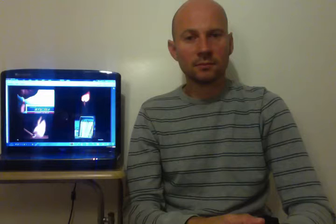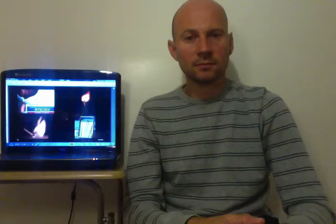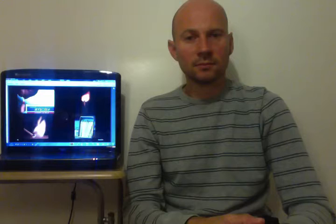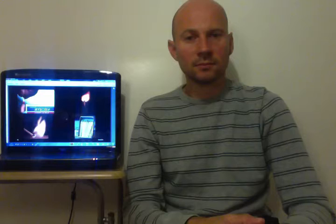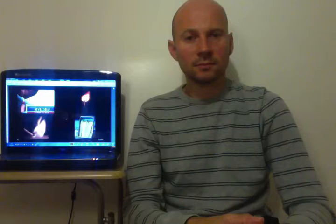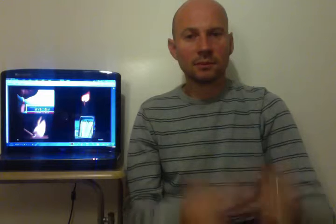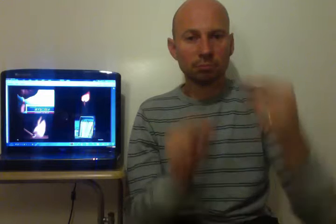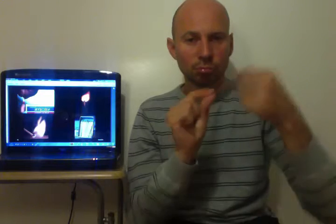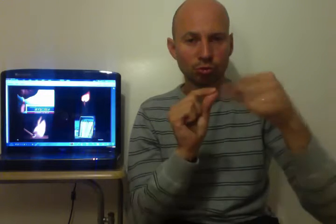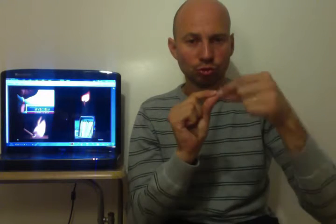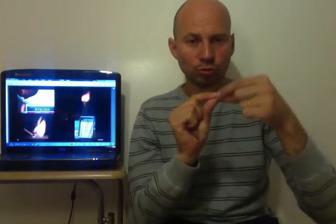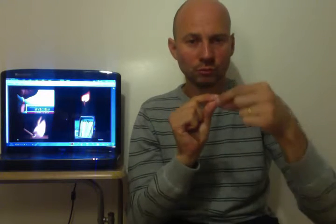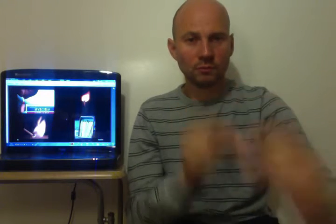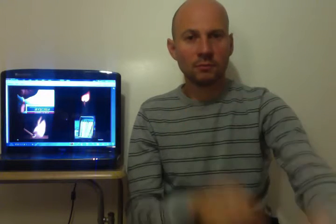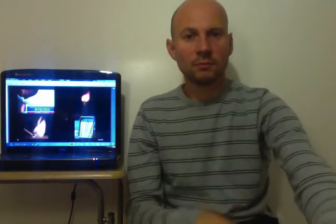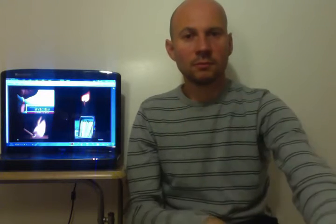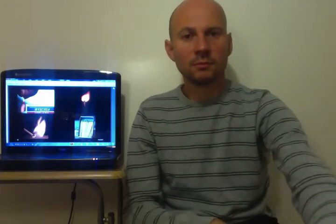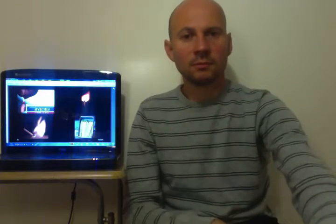match